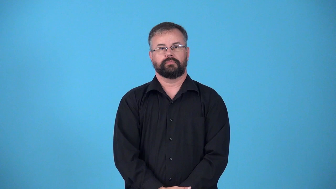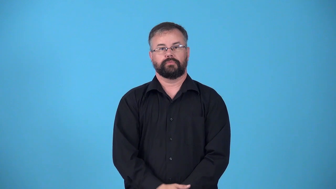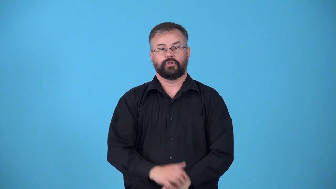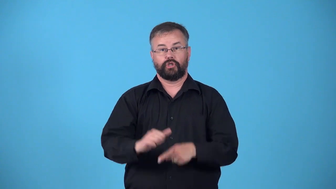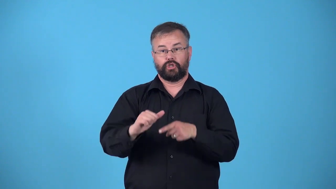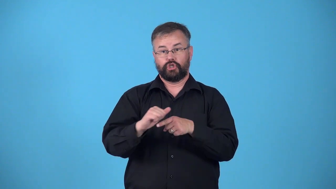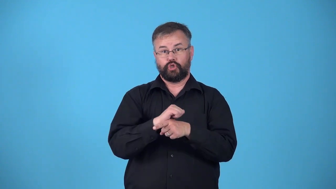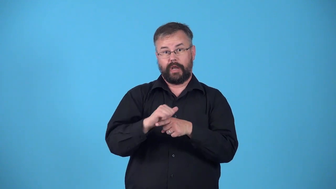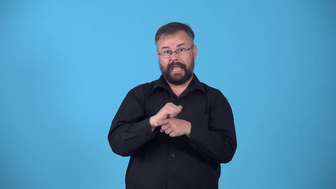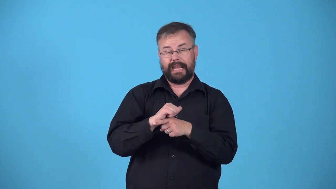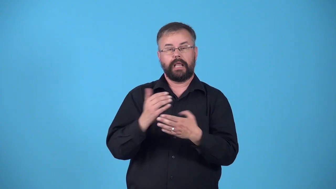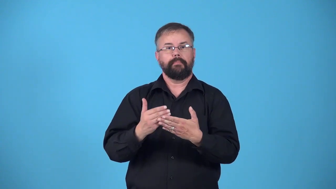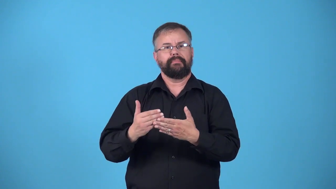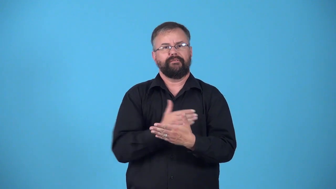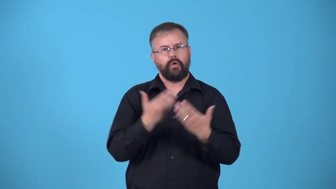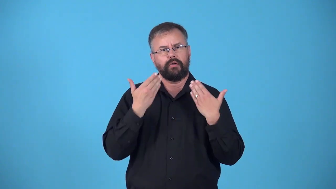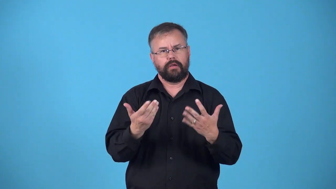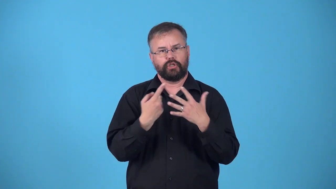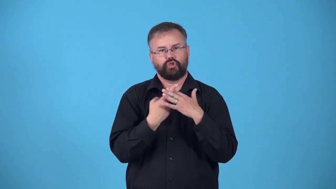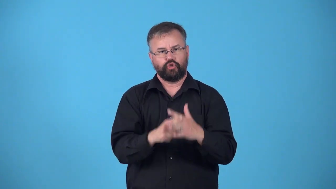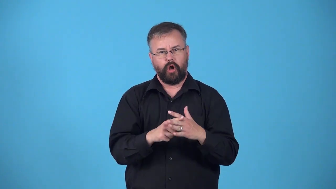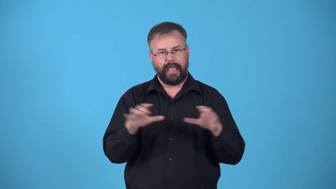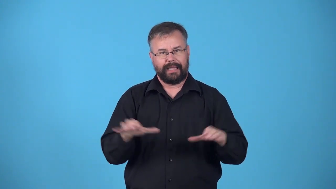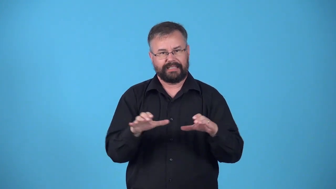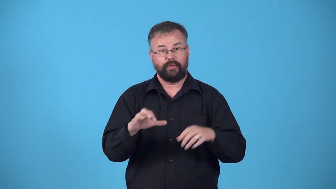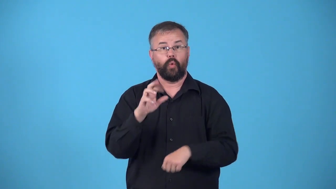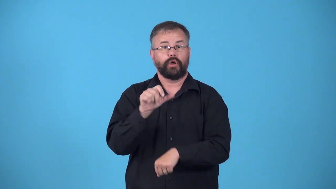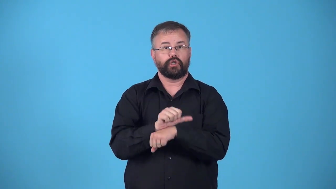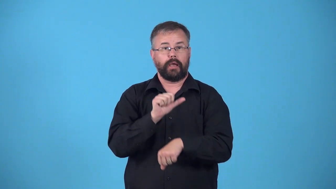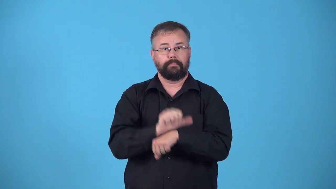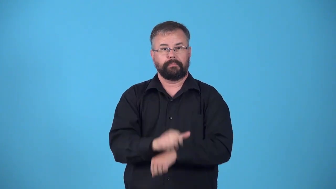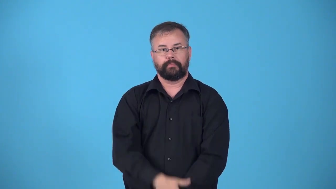orientation training